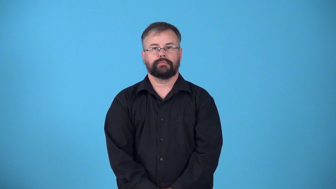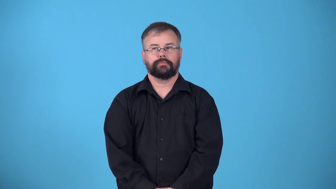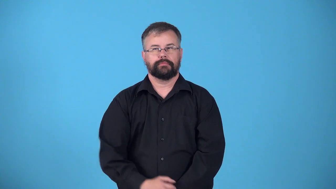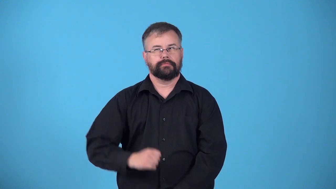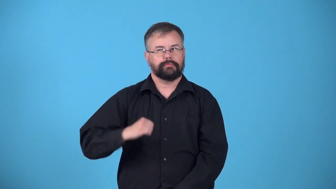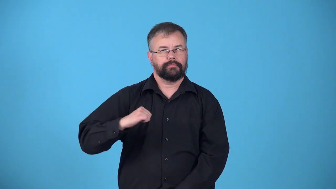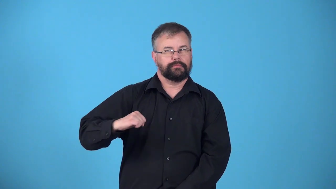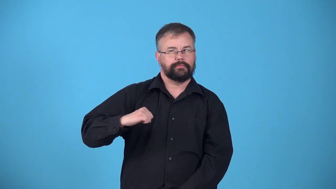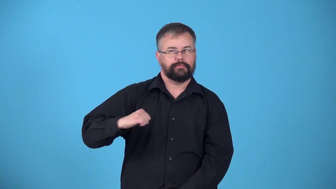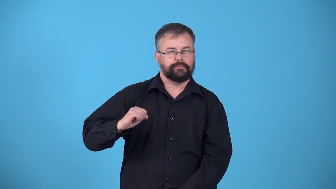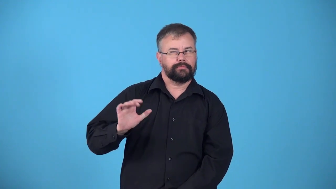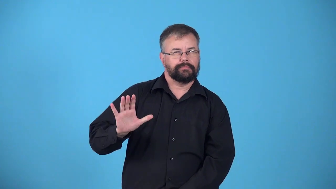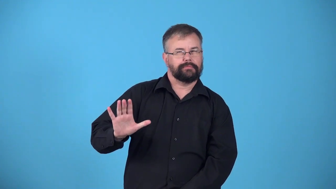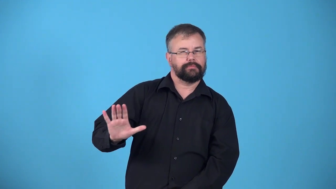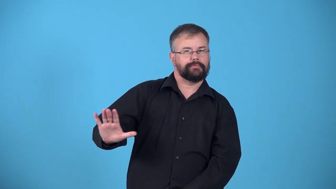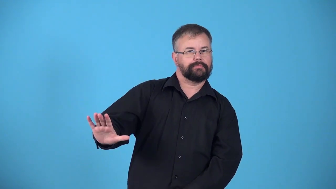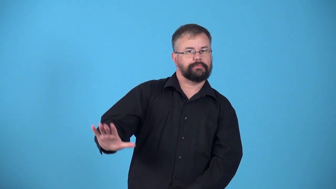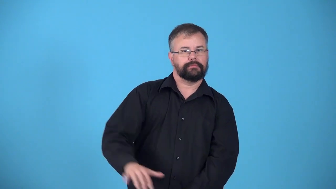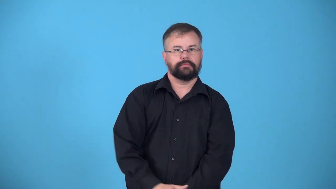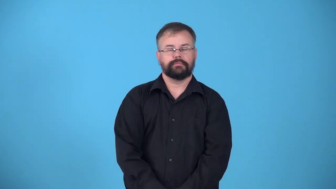hold out against